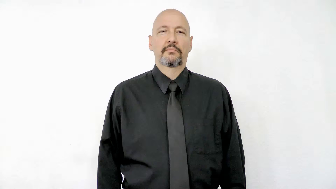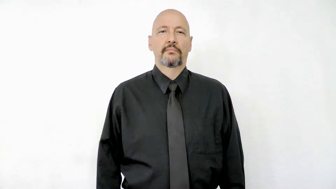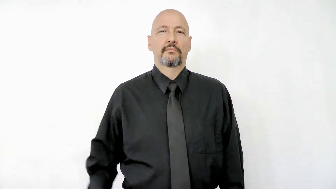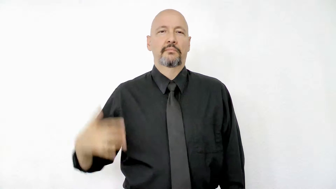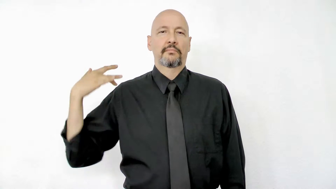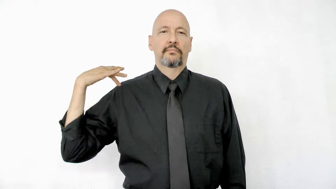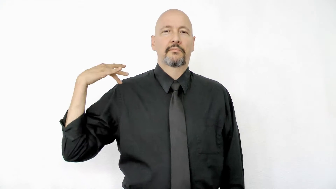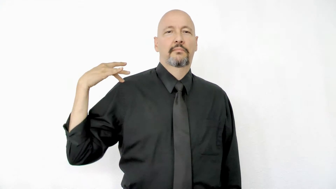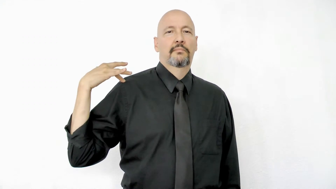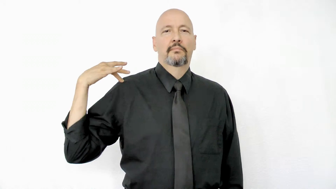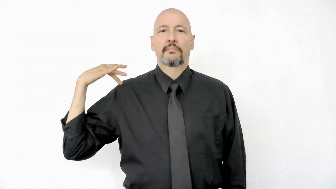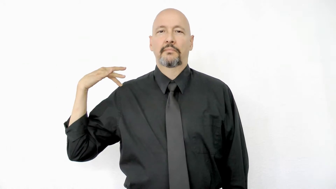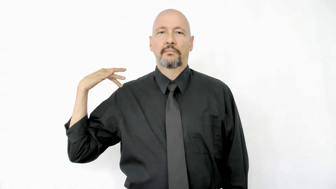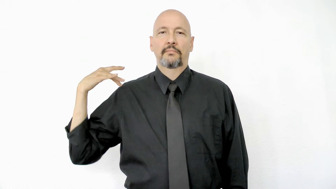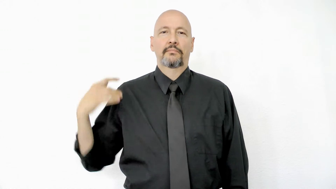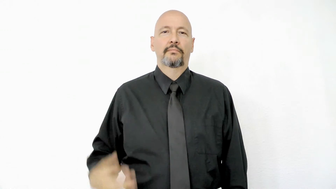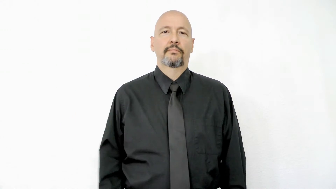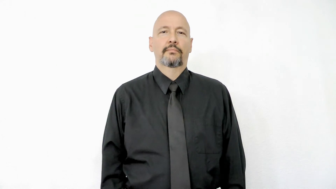model fashion model